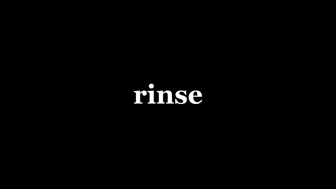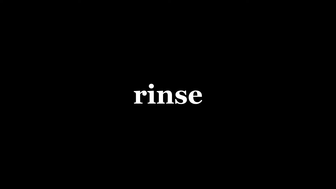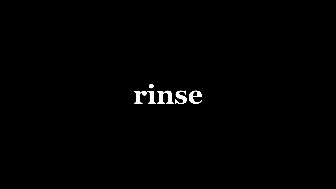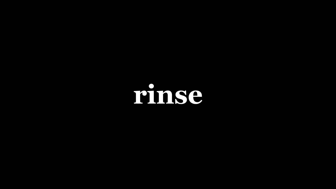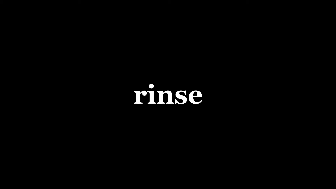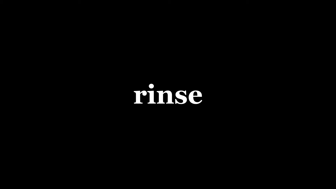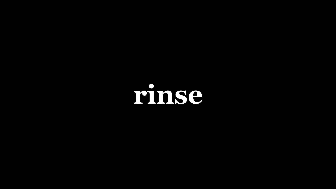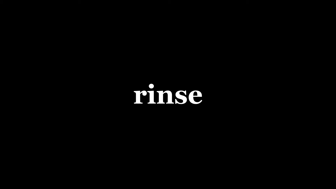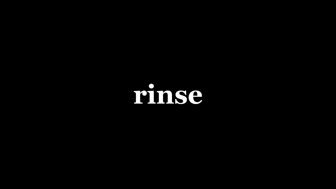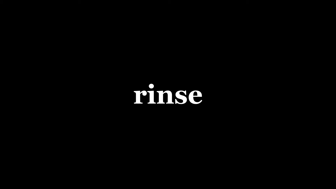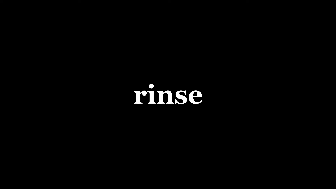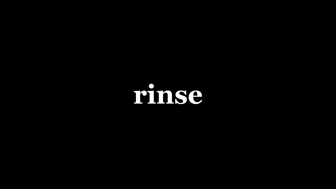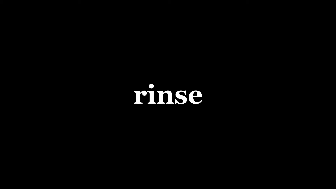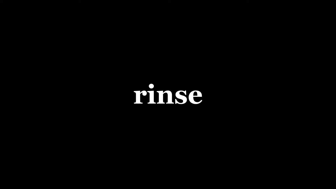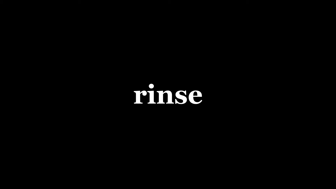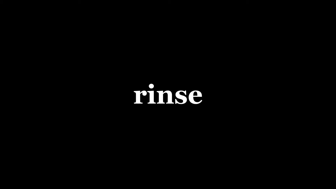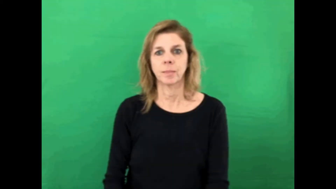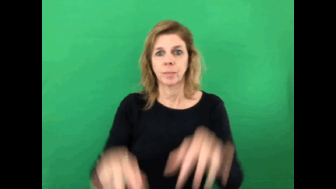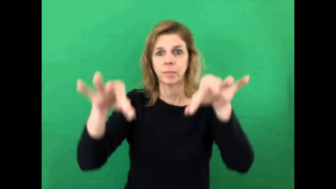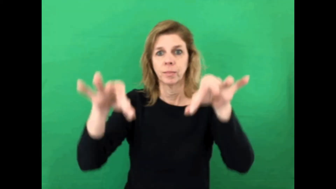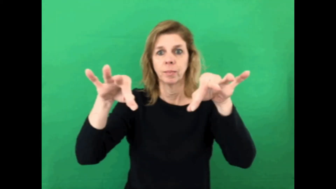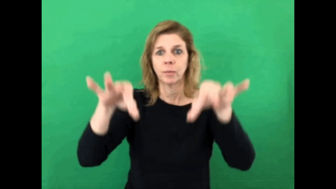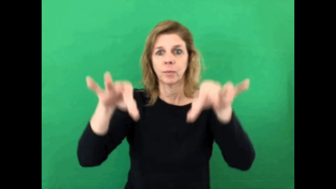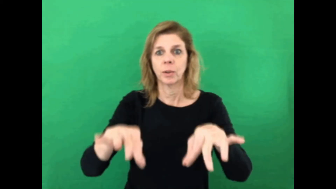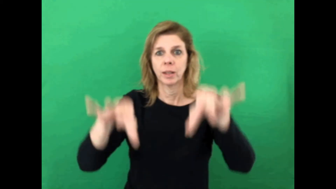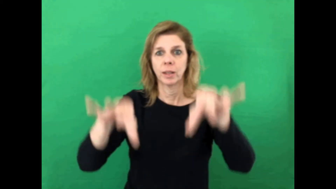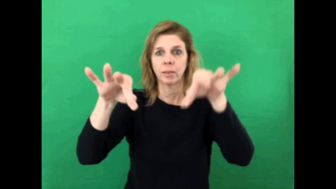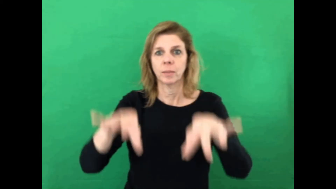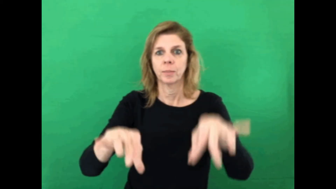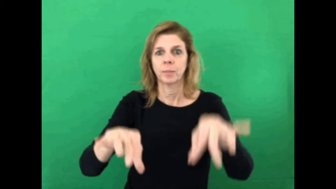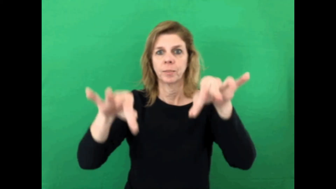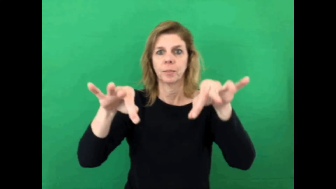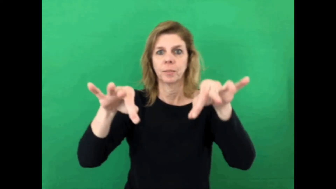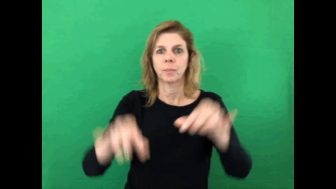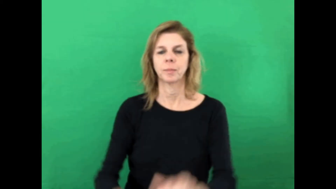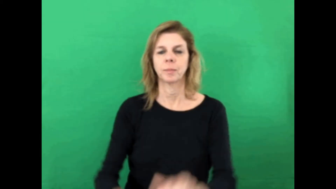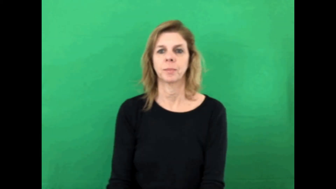Rinse